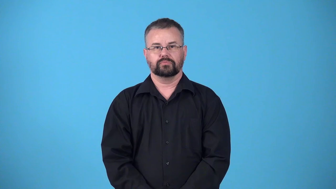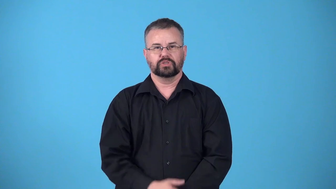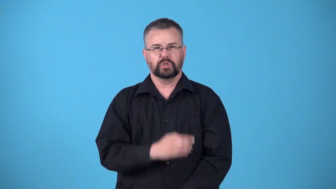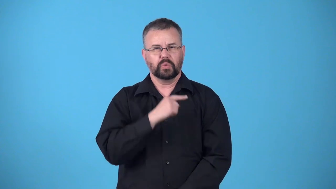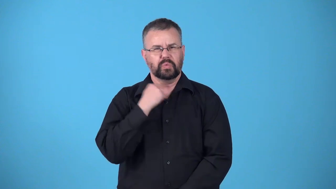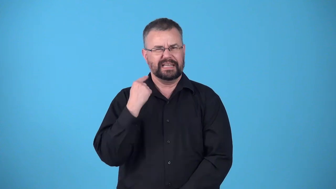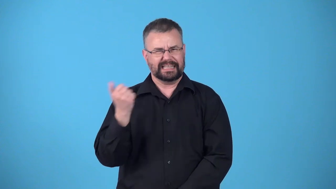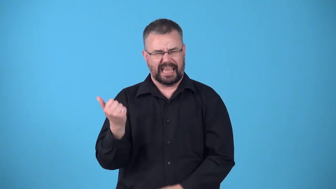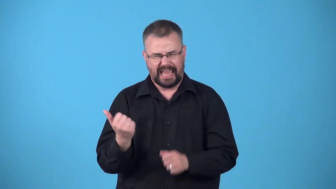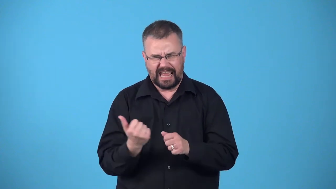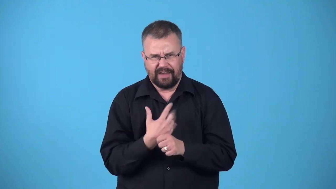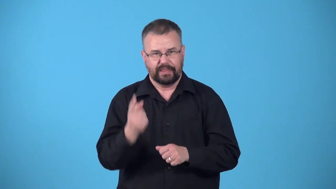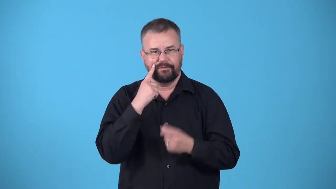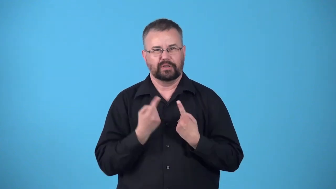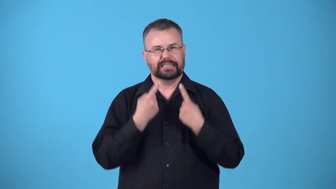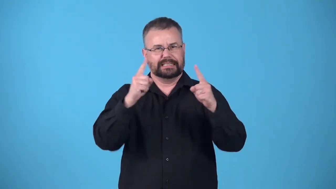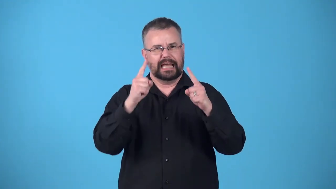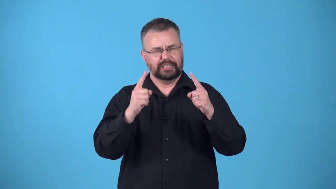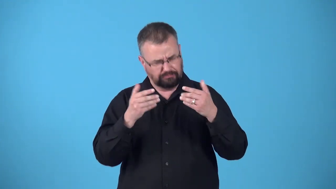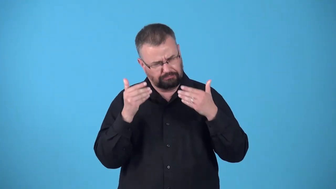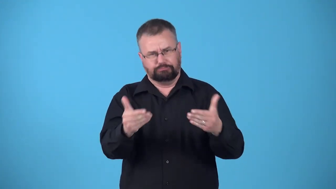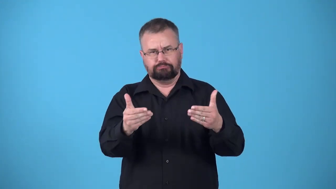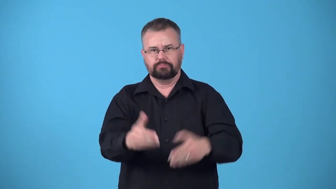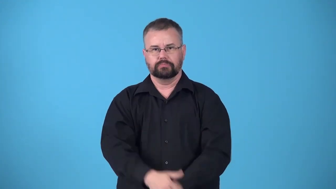bet the ranch, bet your bottom dollar